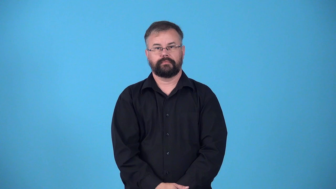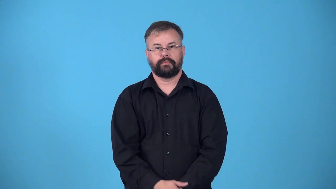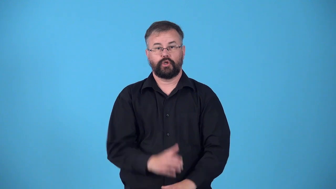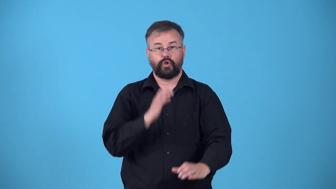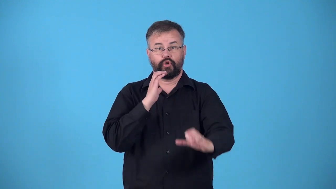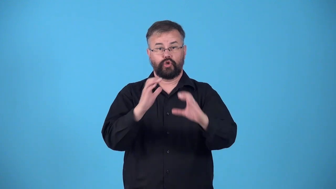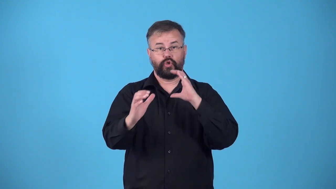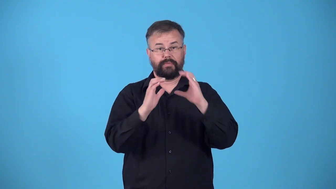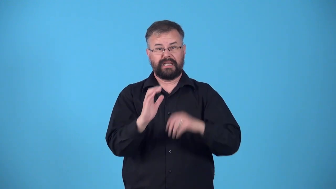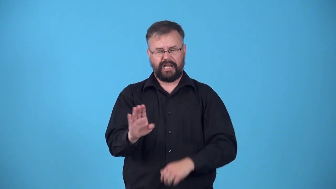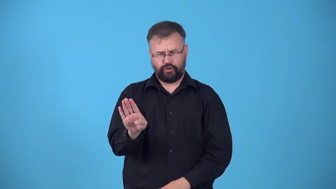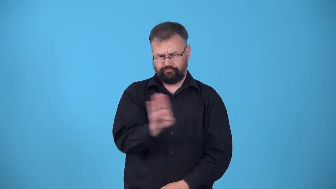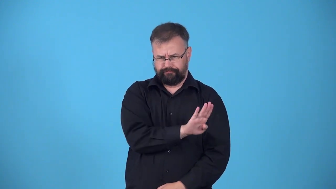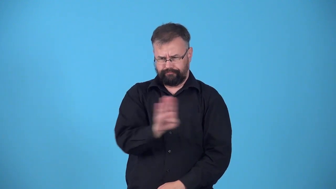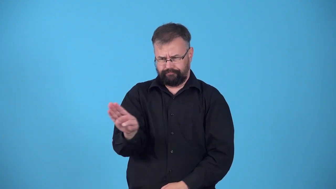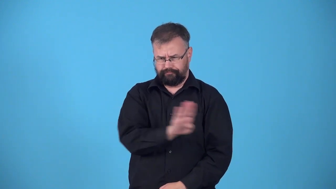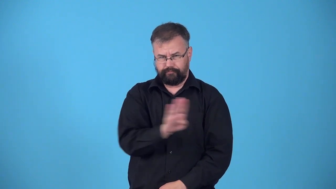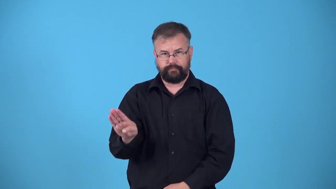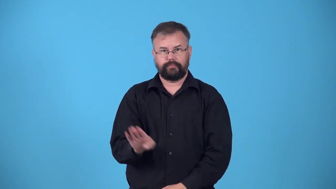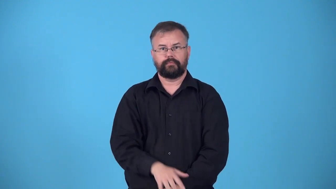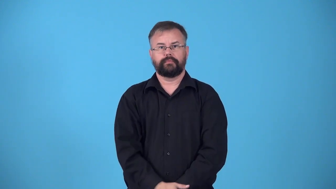person to person communication